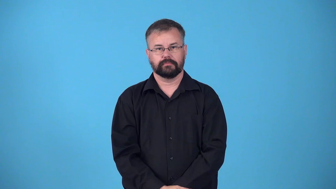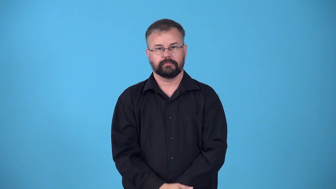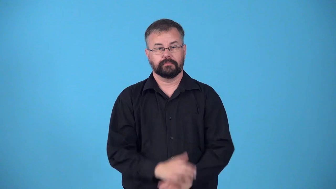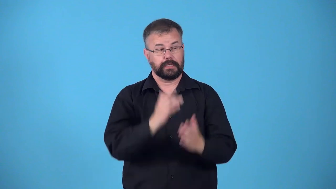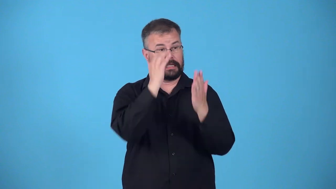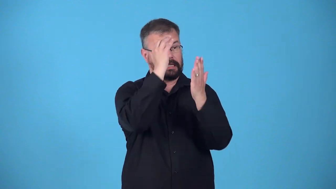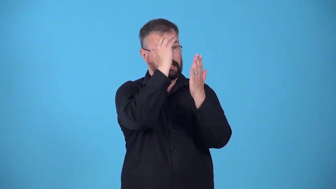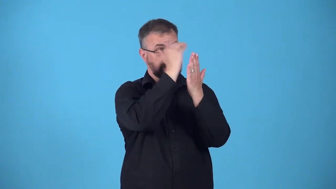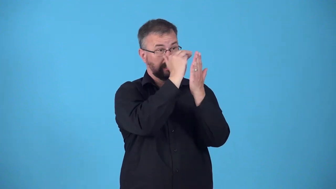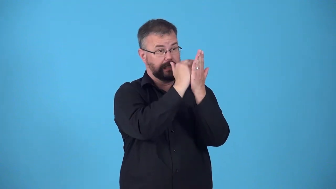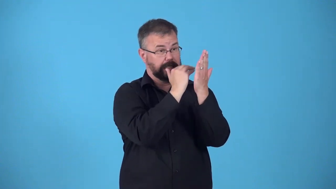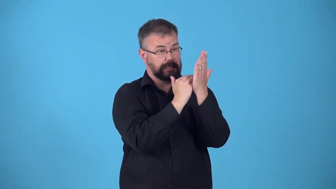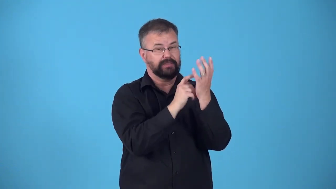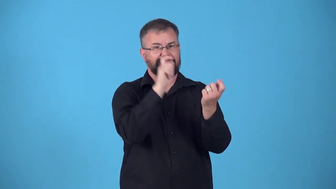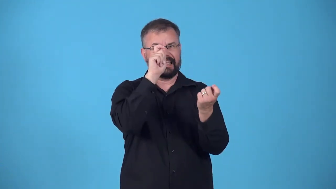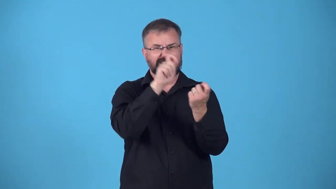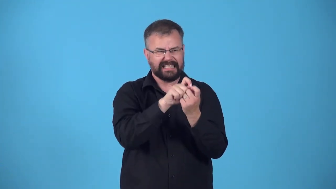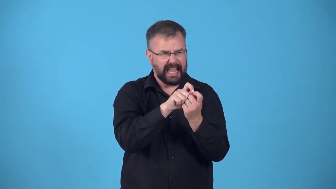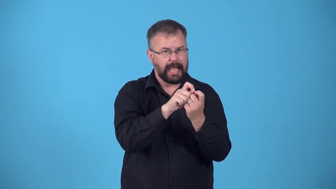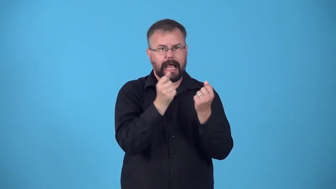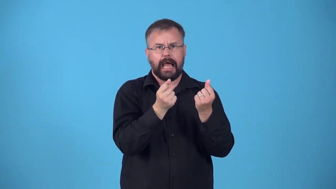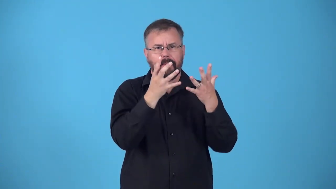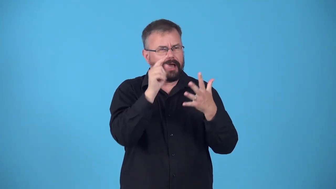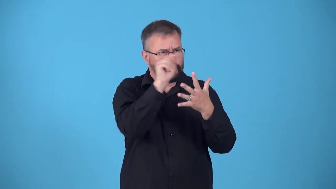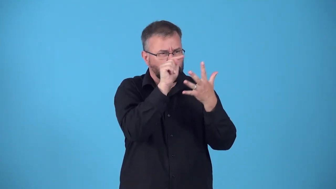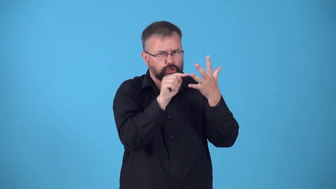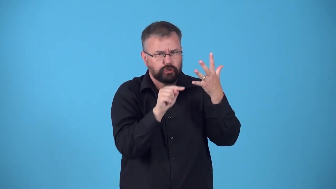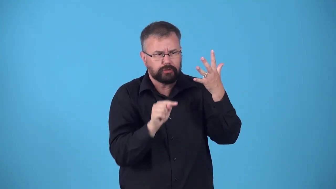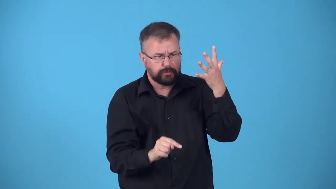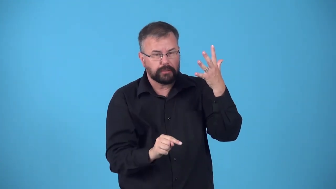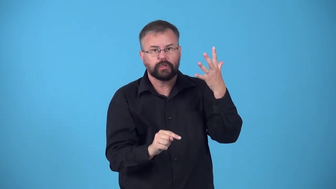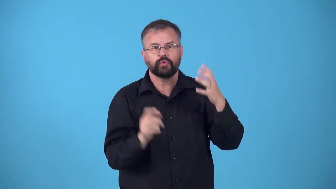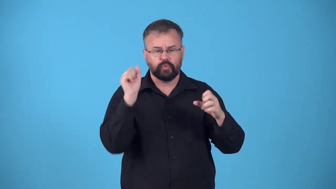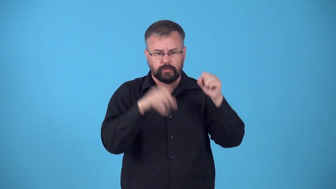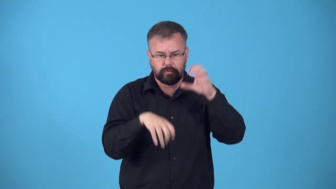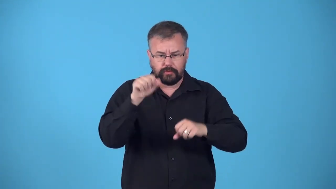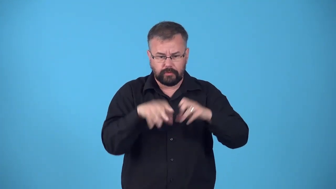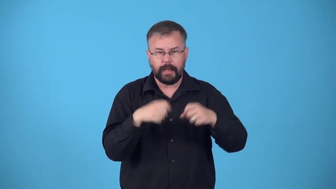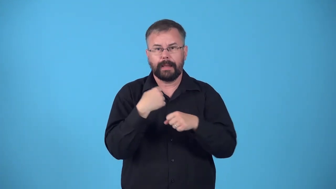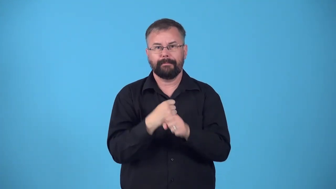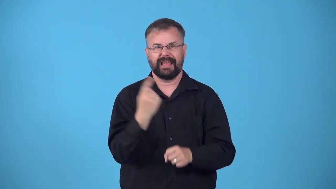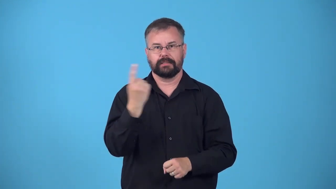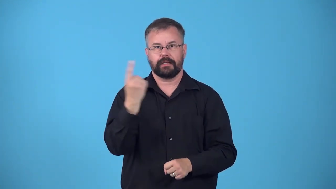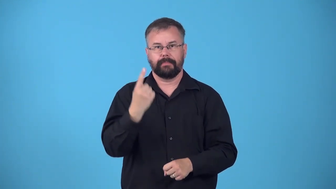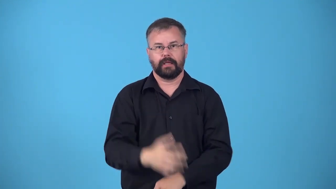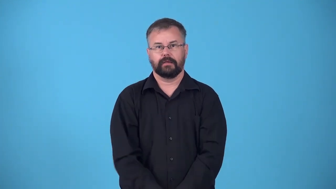formula, formulary